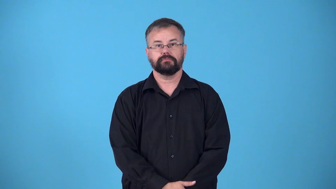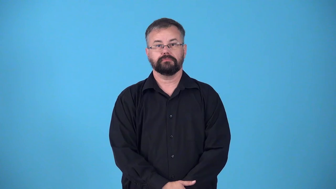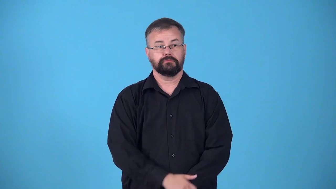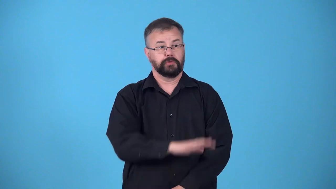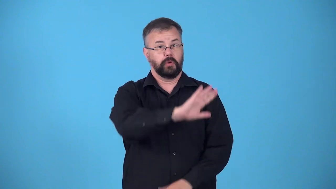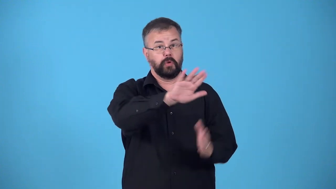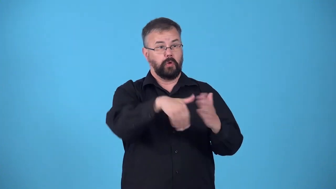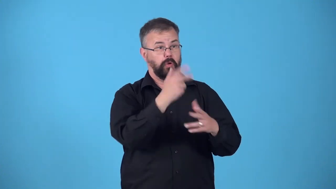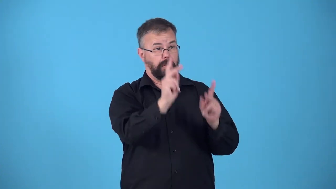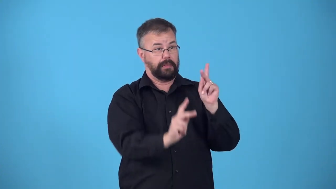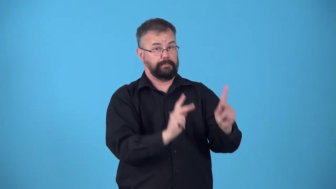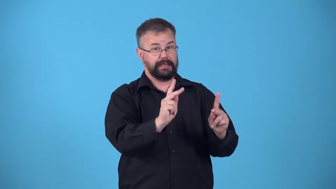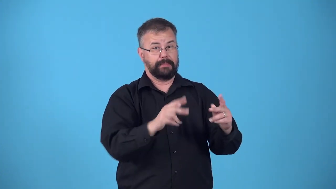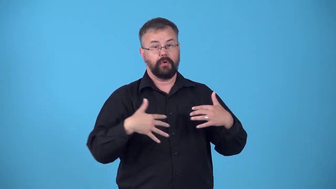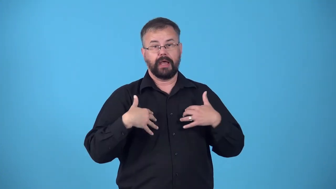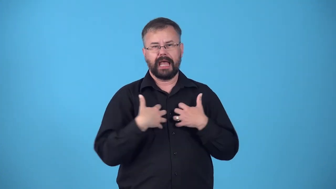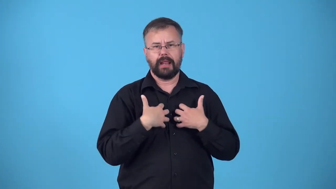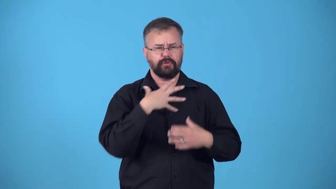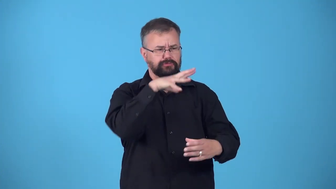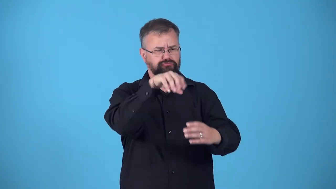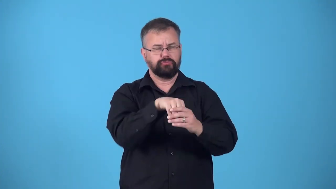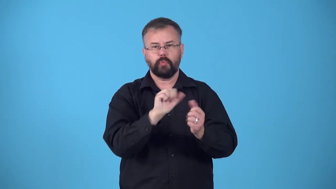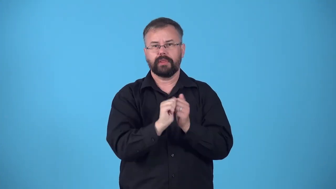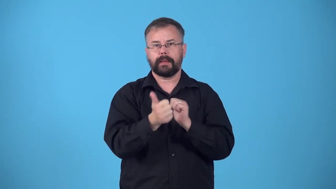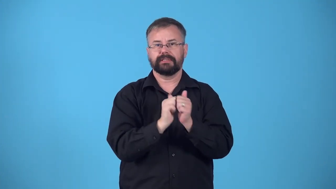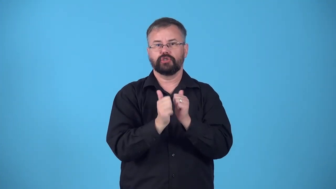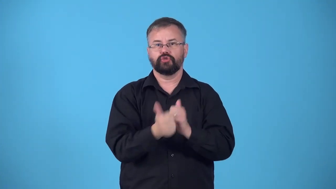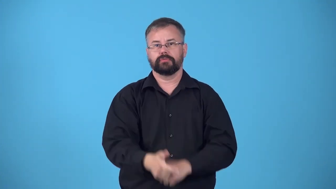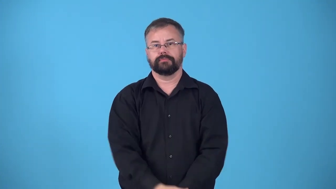field